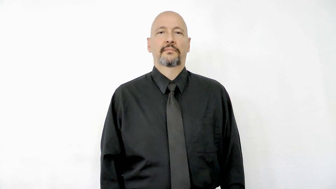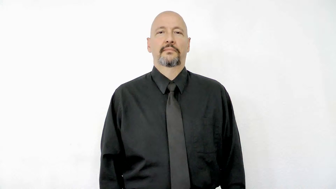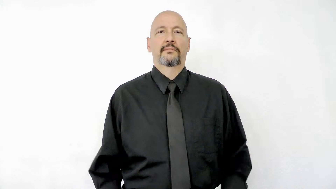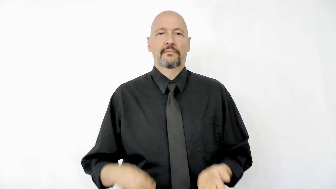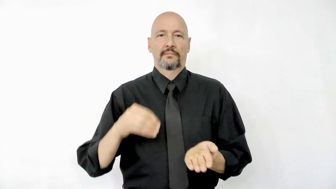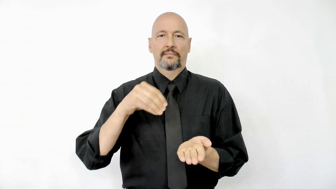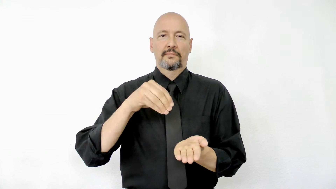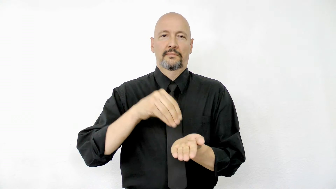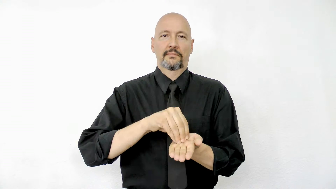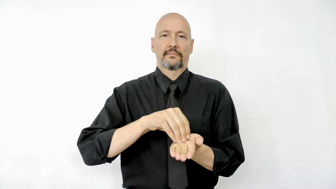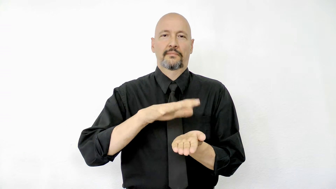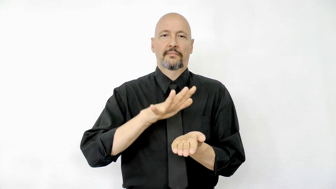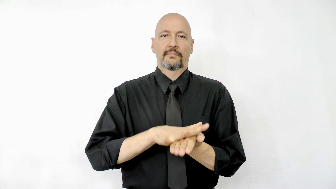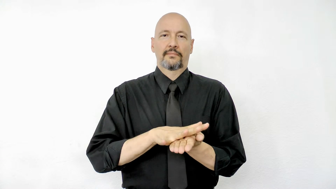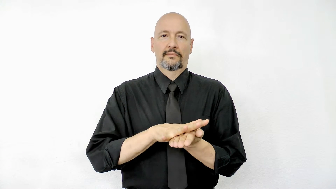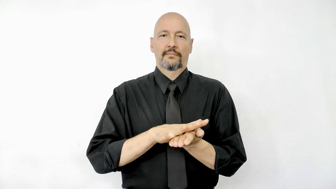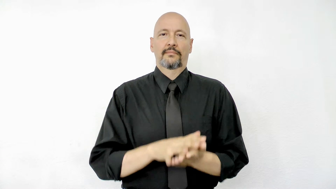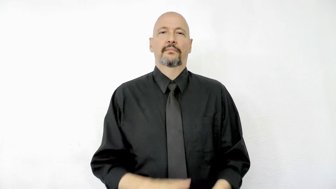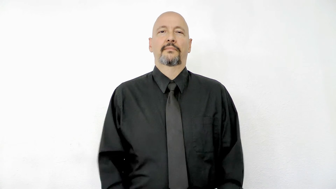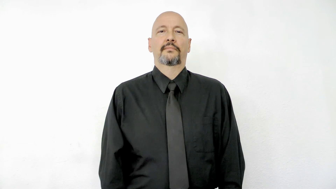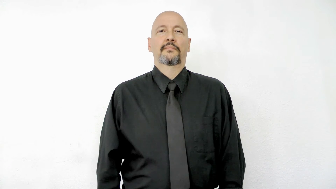record